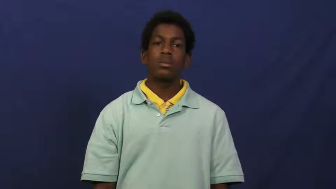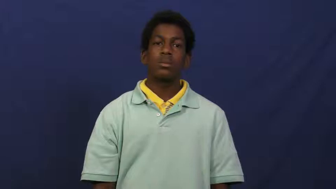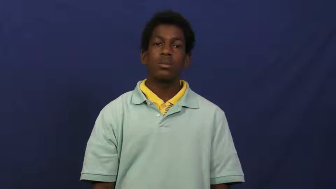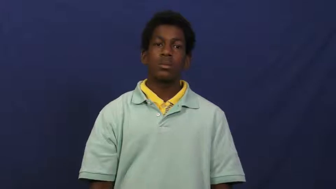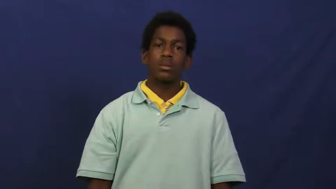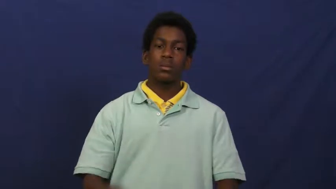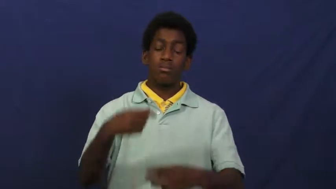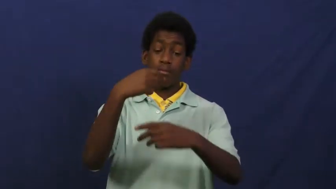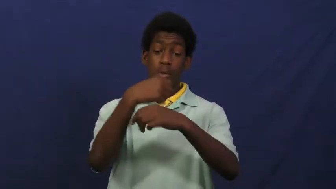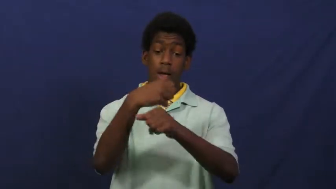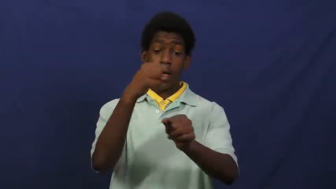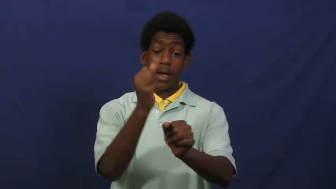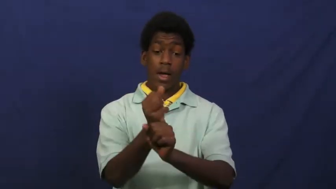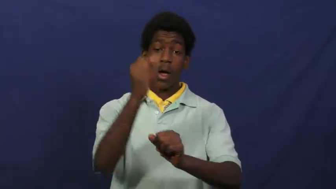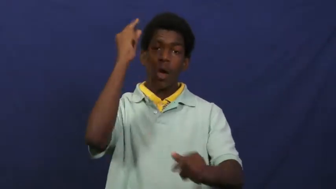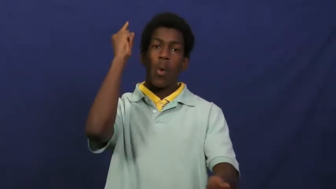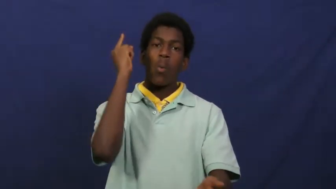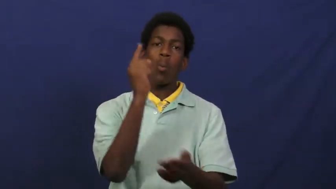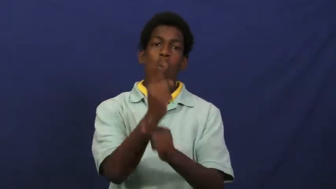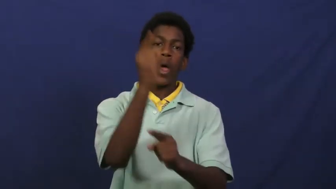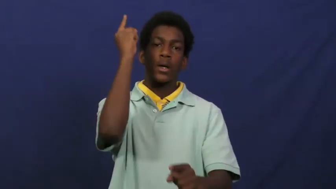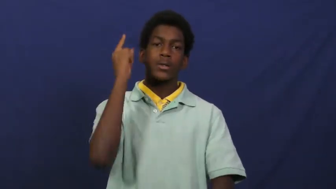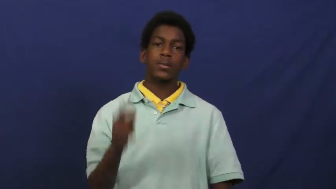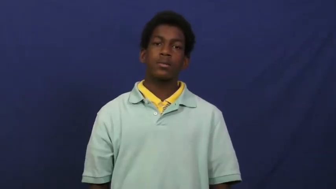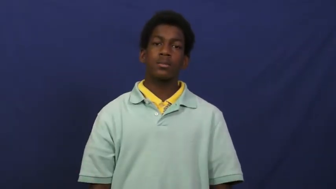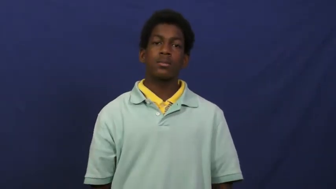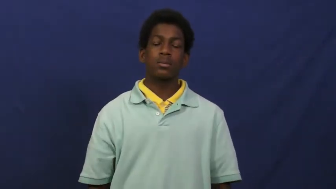correct,right-make right